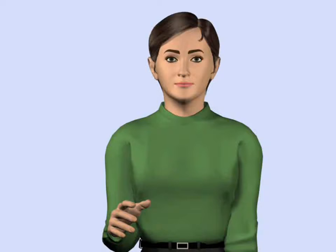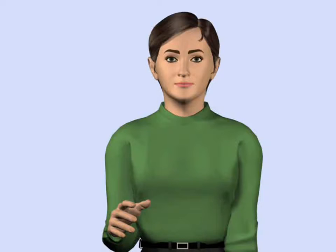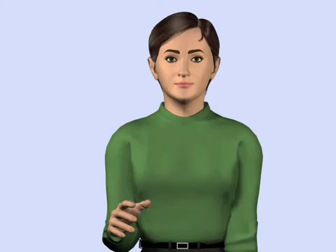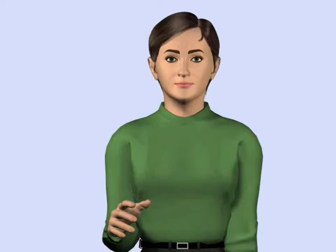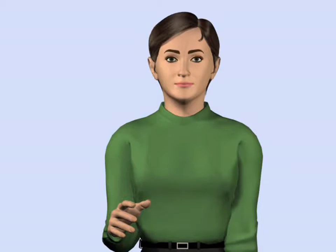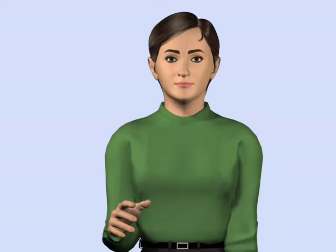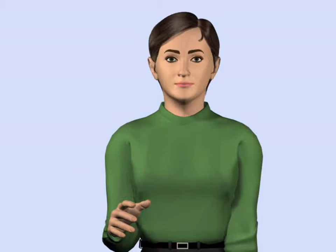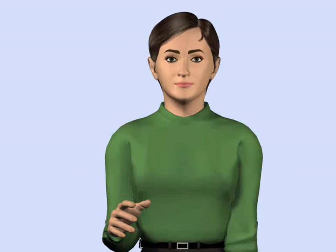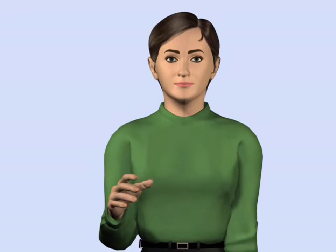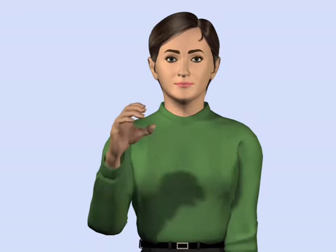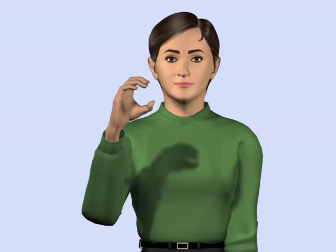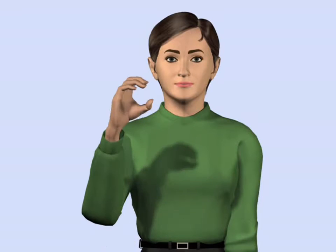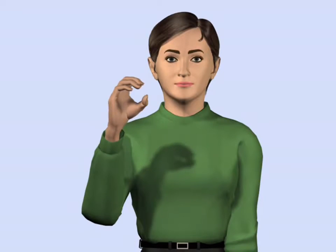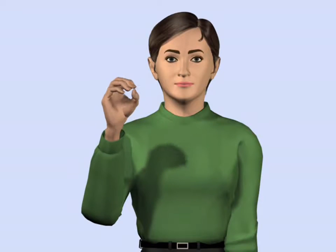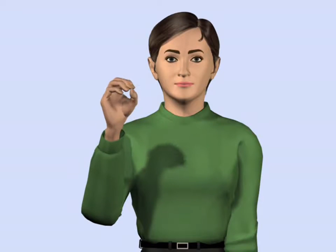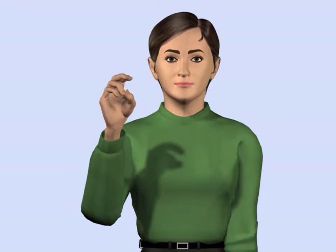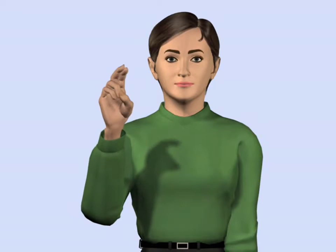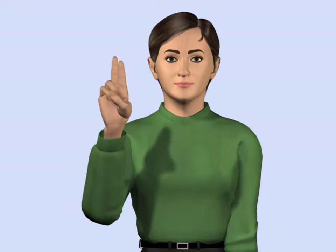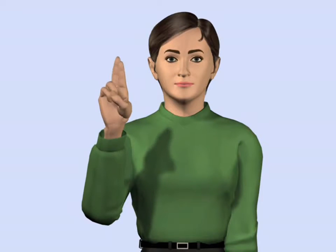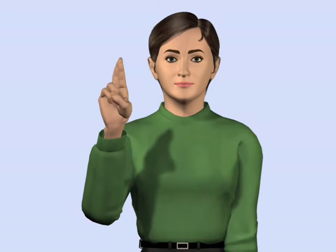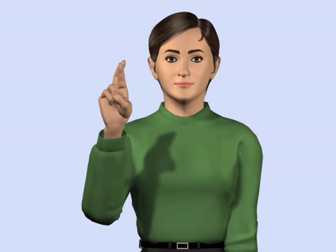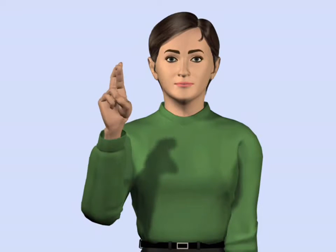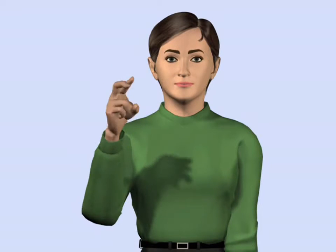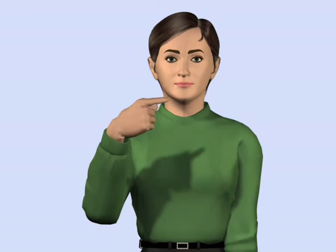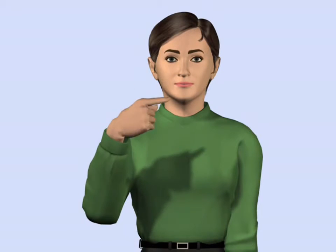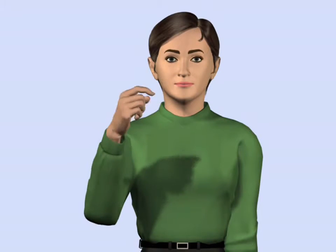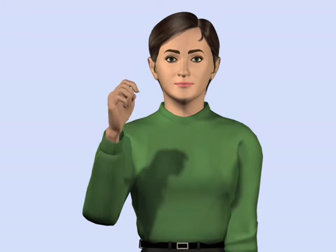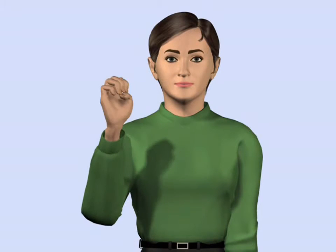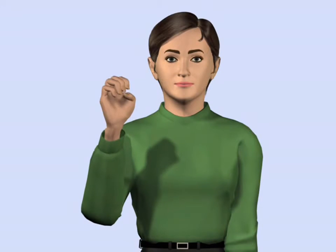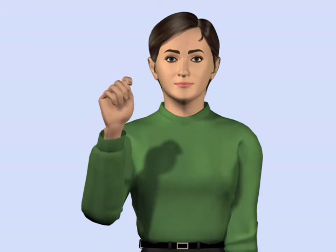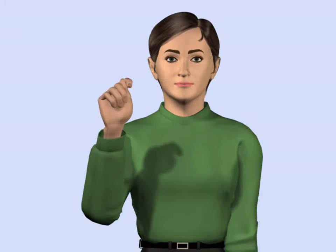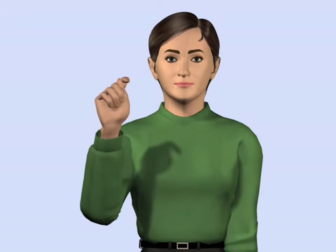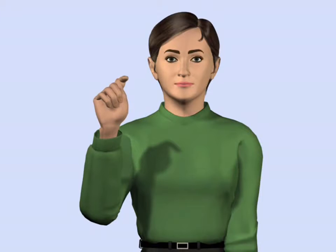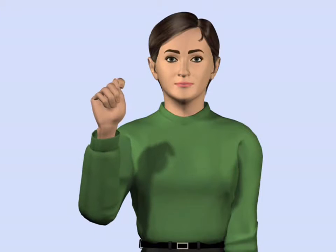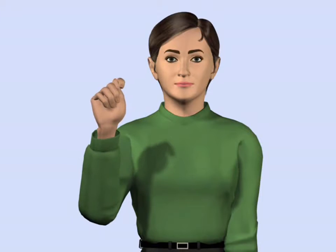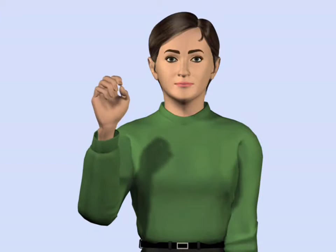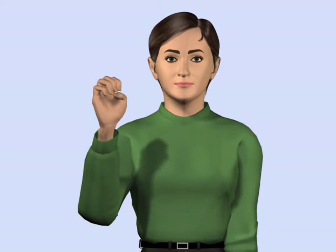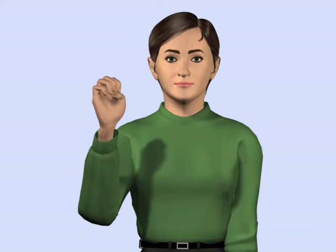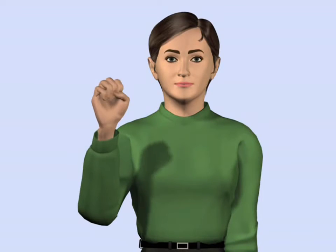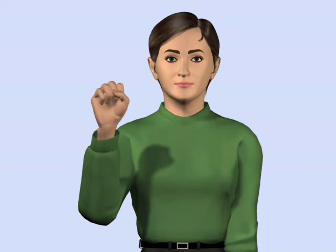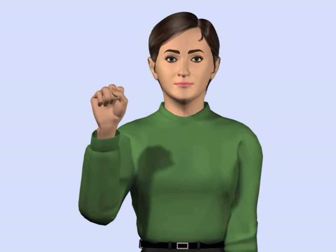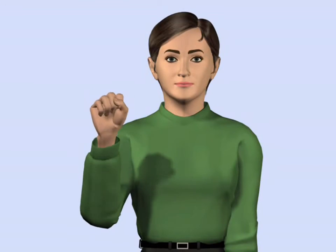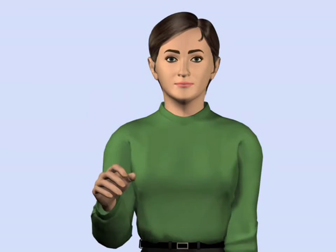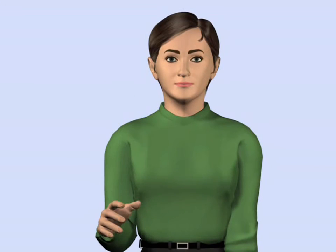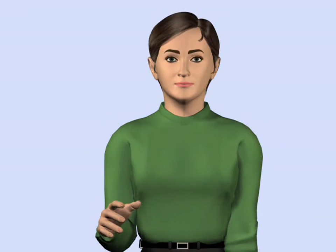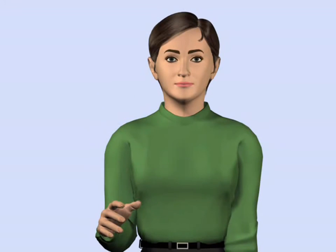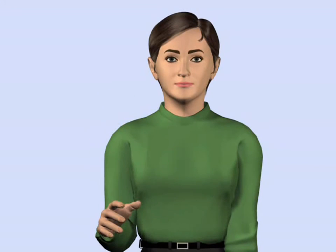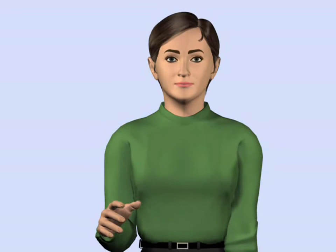zucchini,courgettes